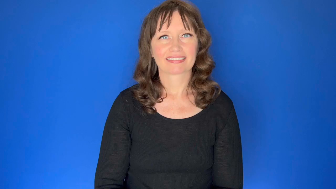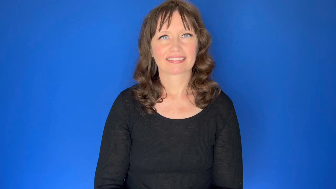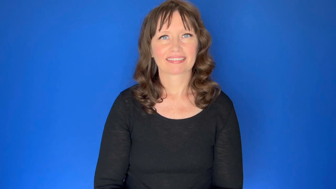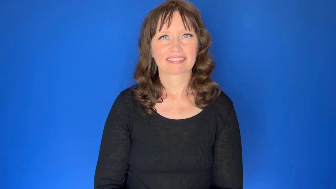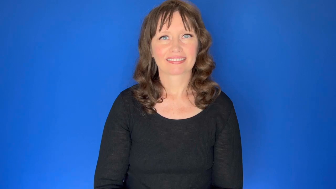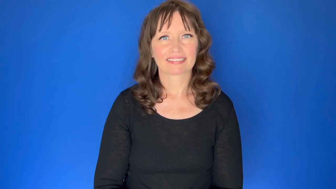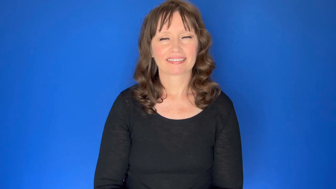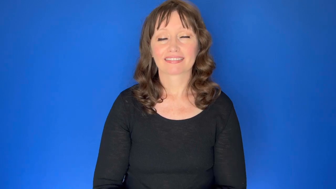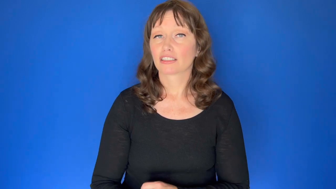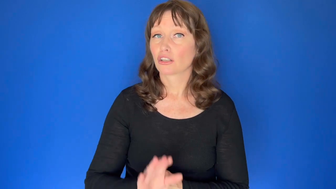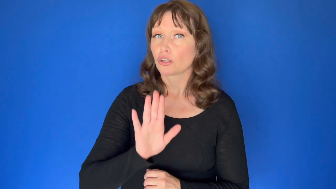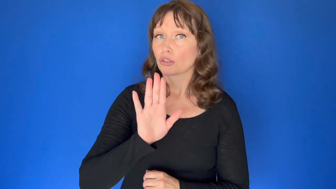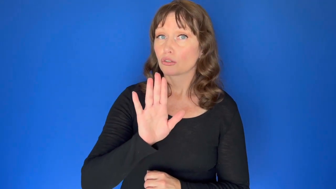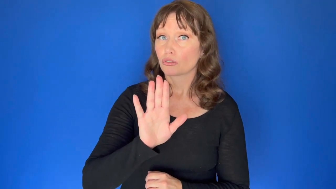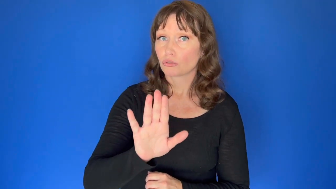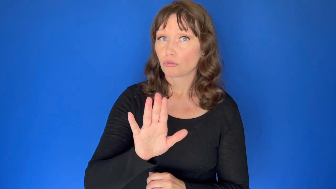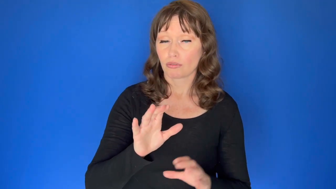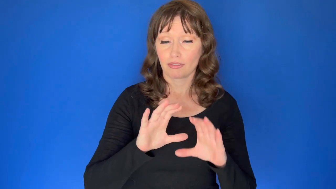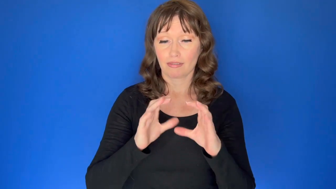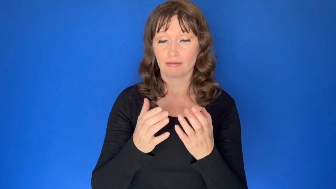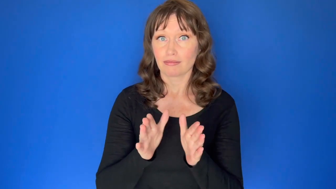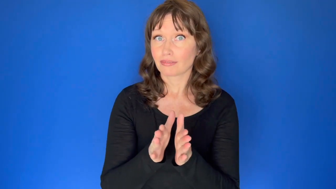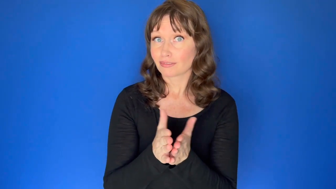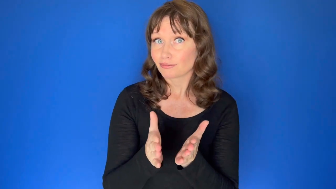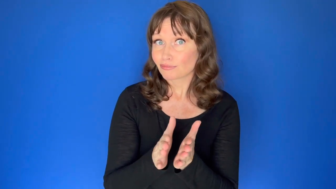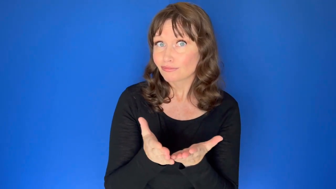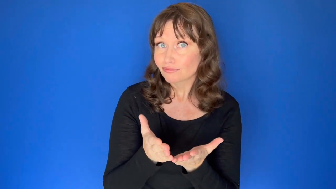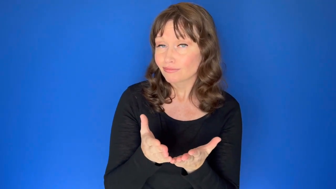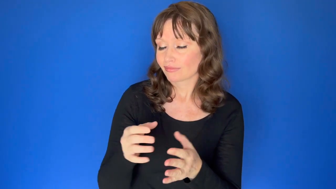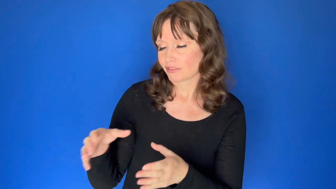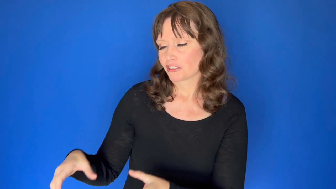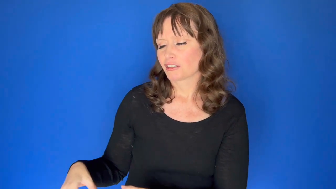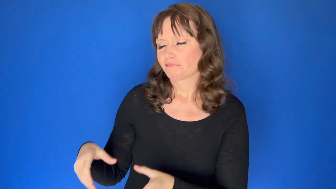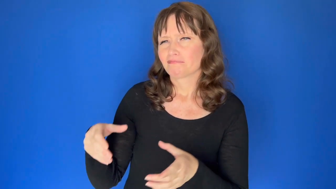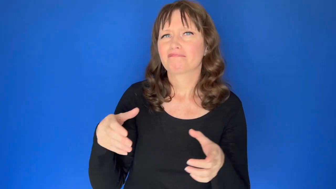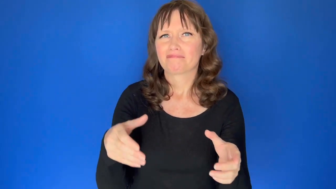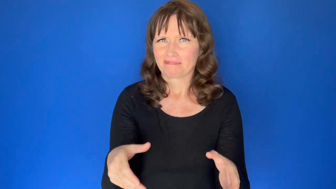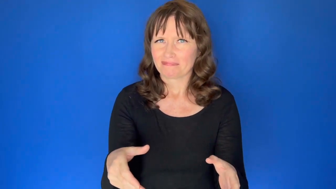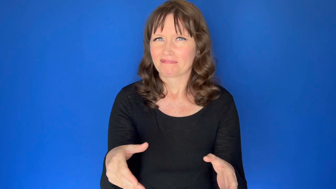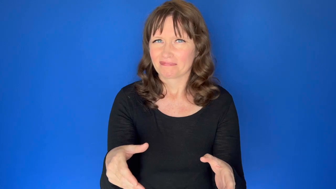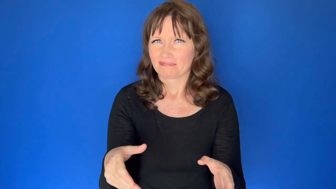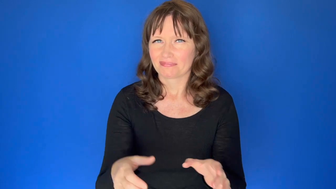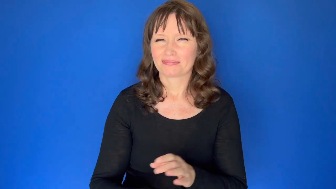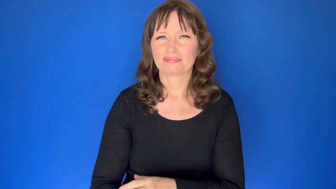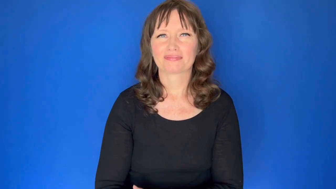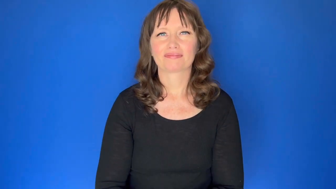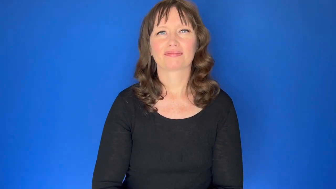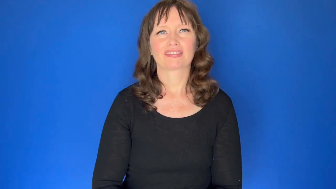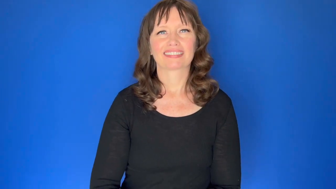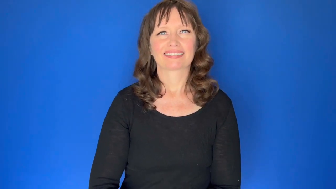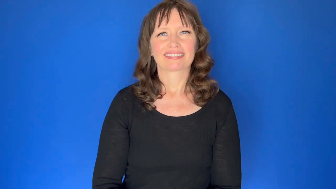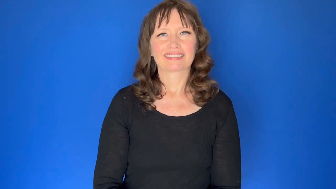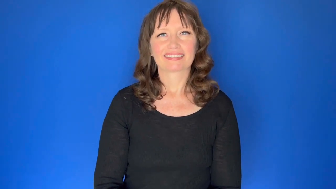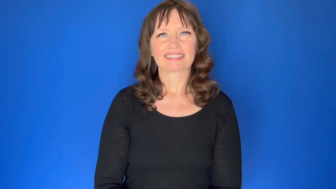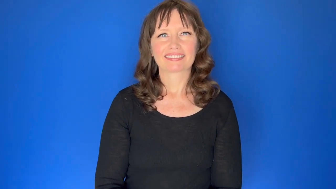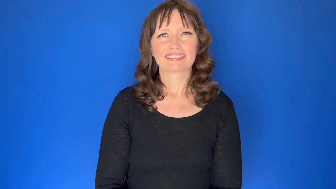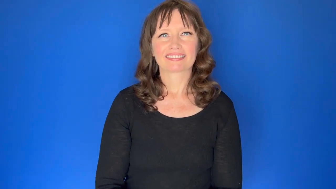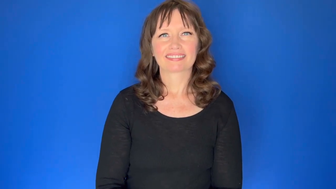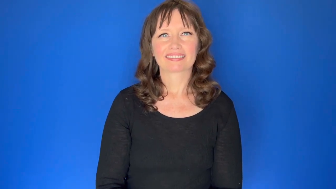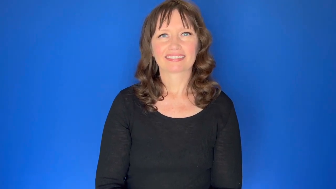take our your textbook